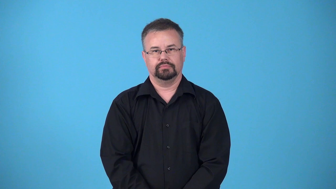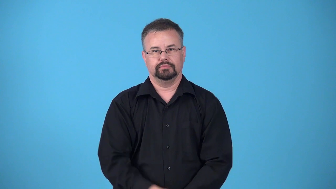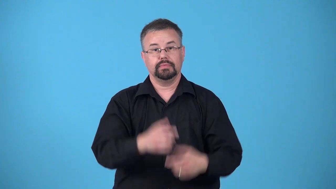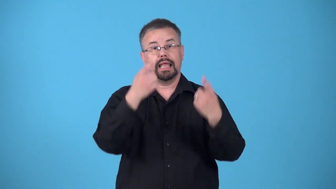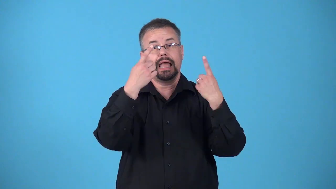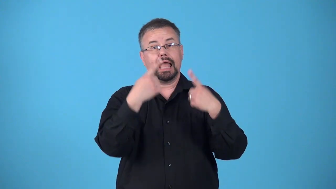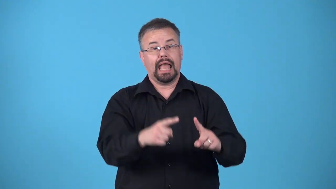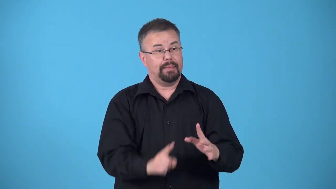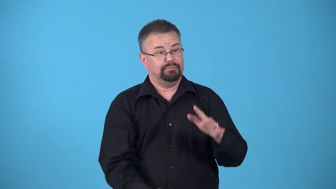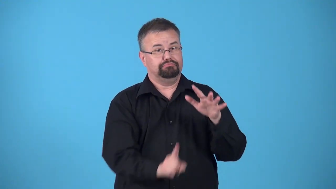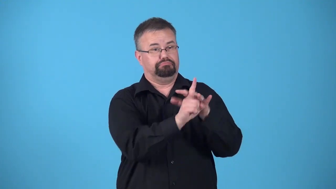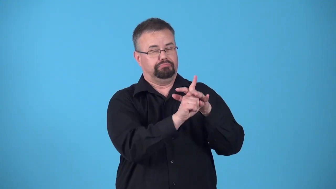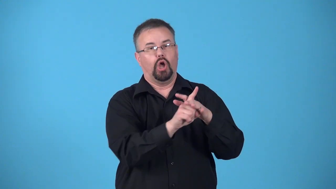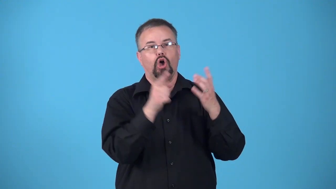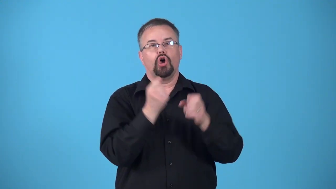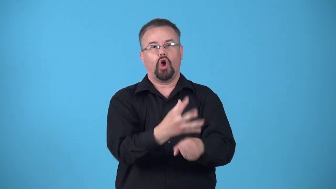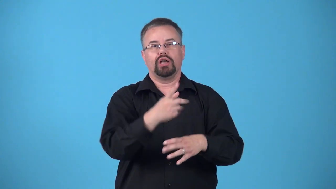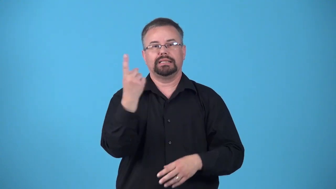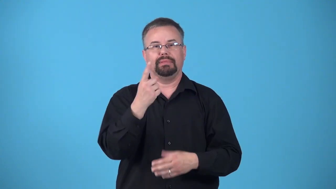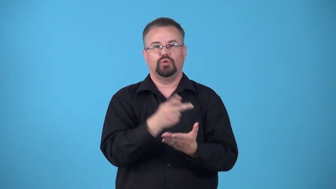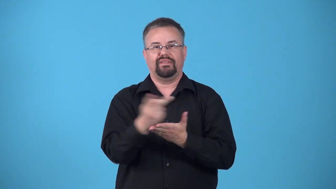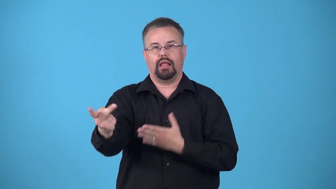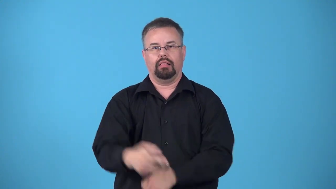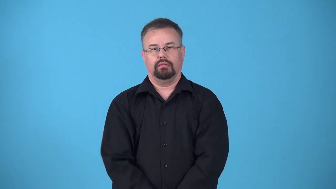knockout blow